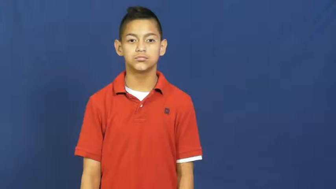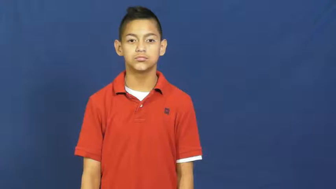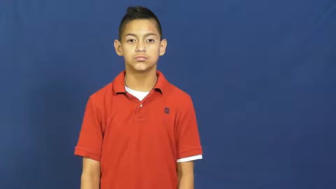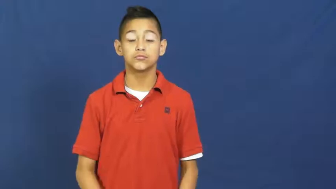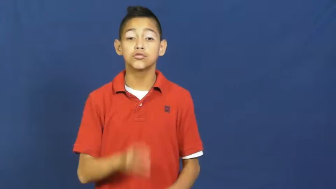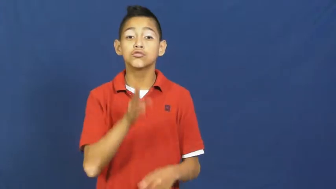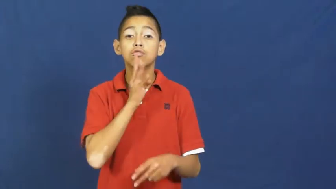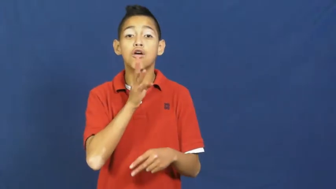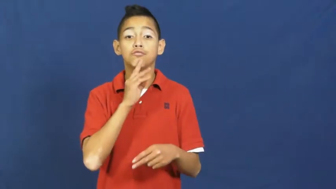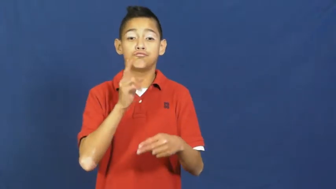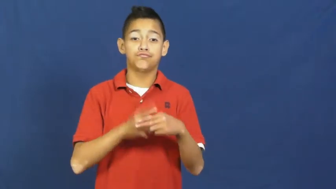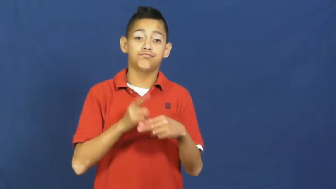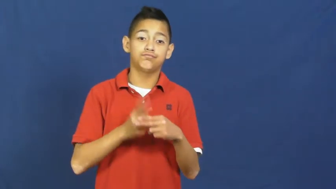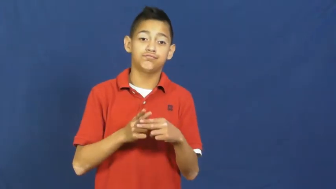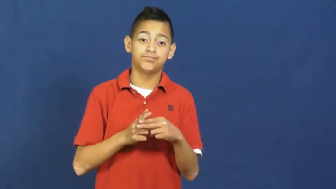mention,touch on,touch upon,bring up